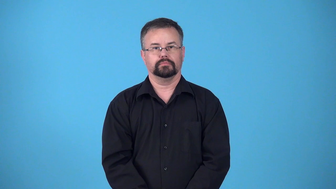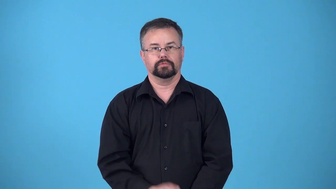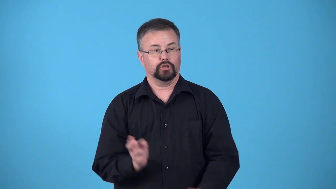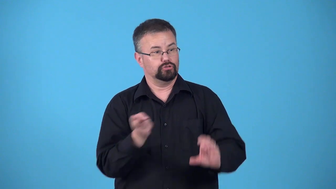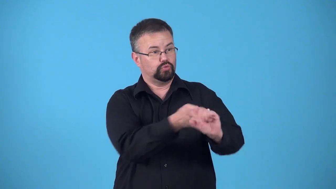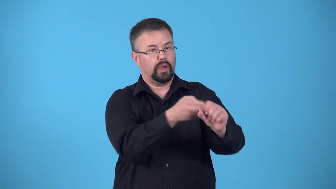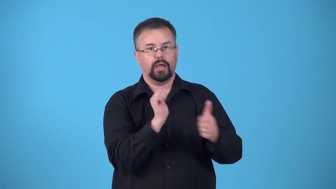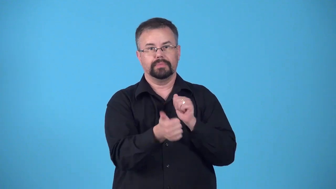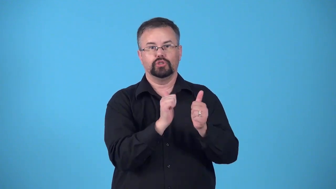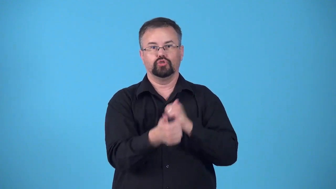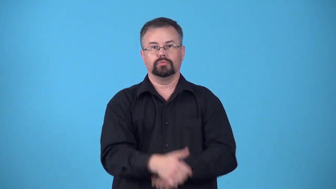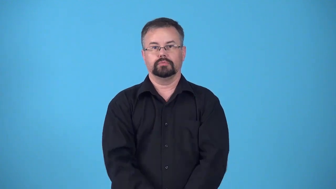throw your hat in the ring